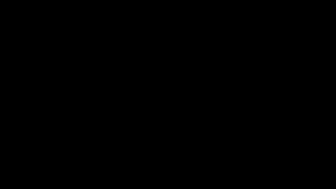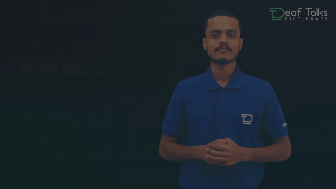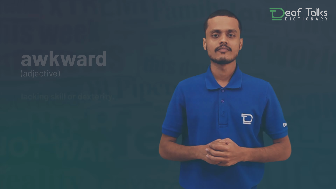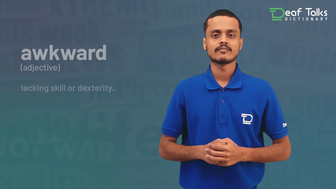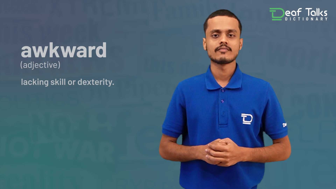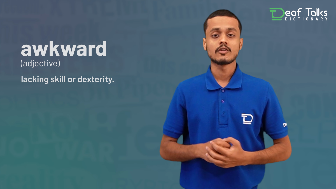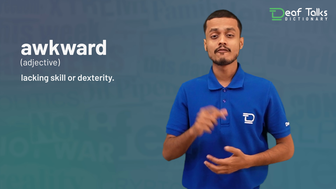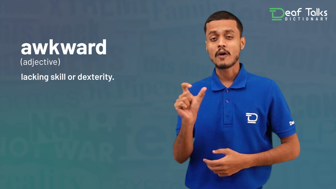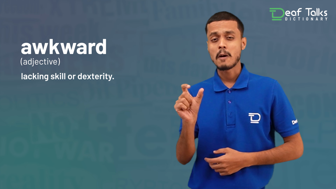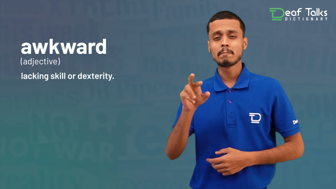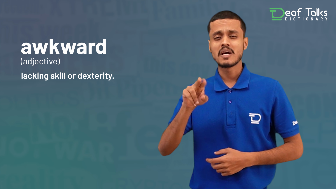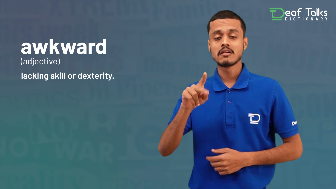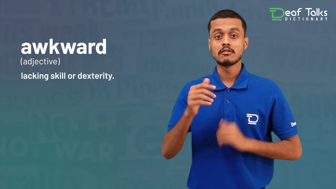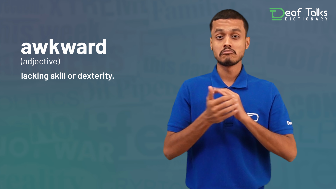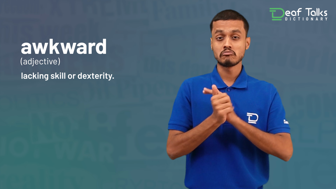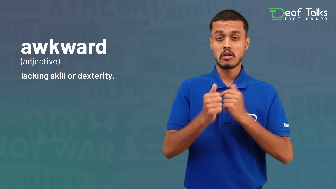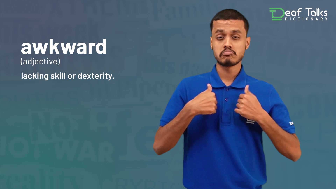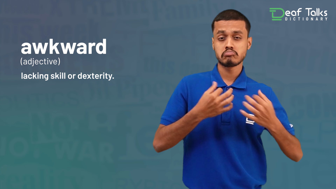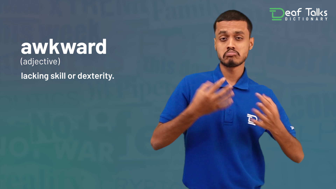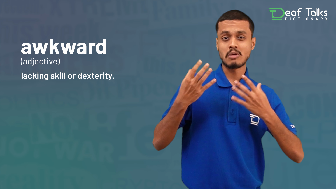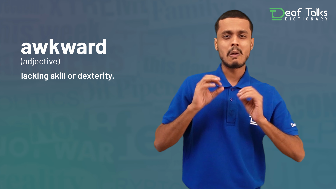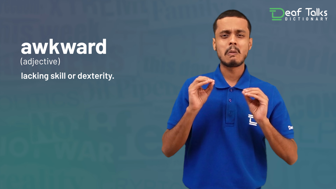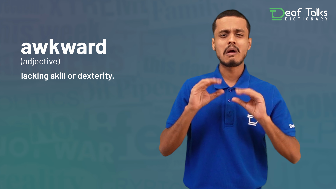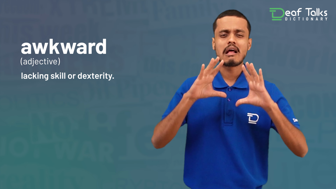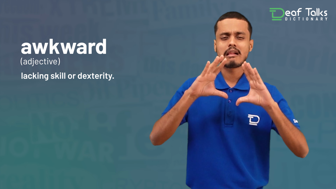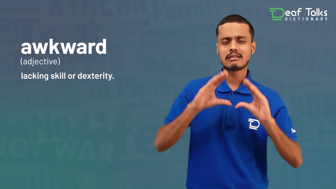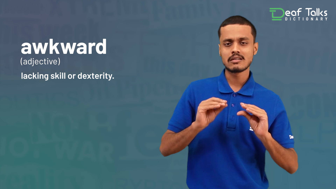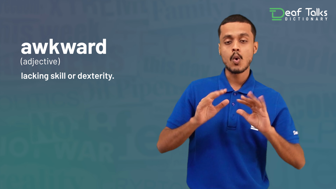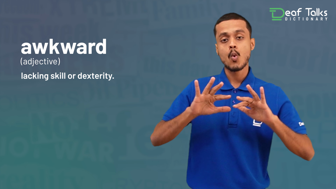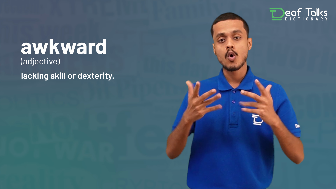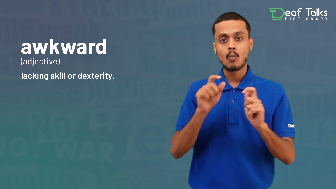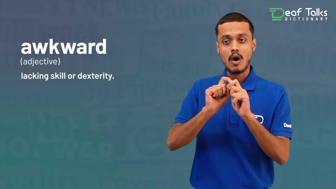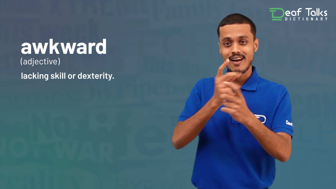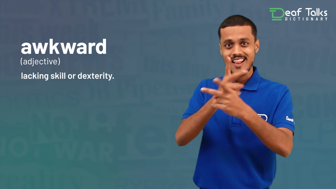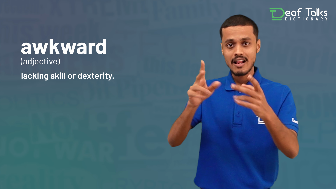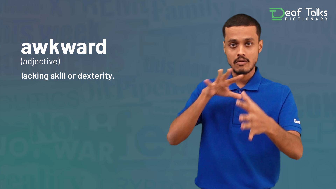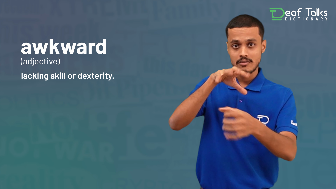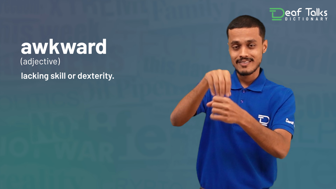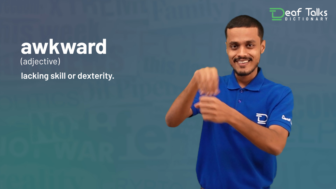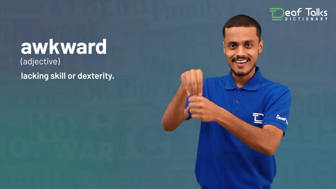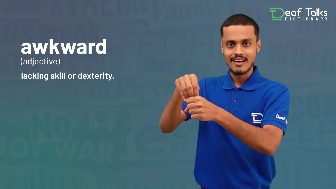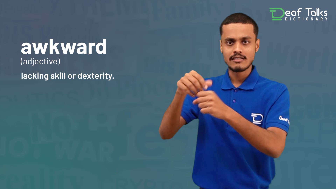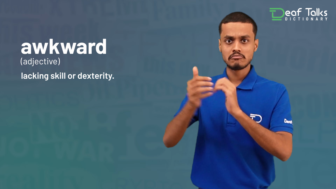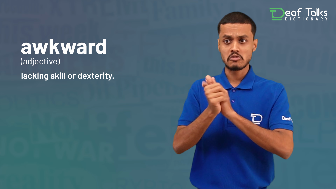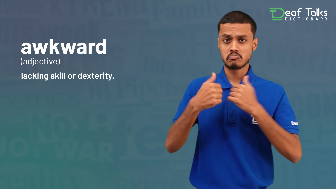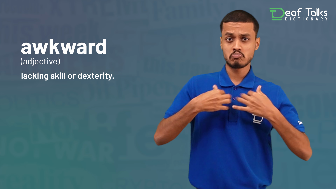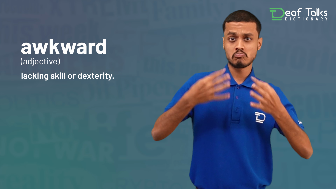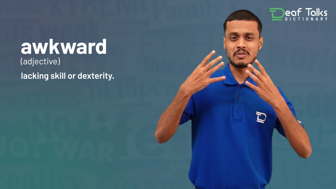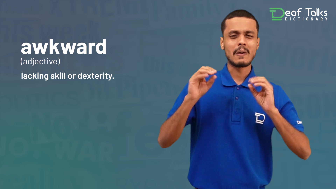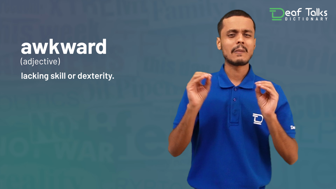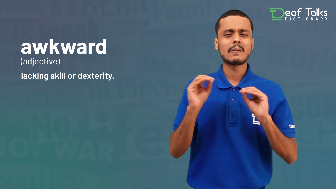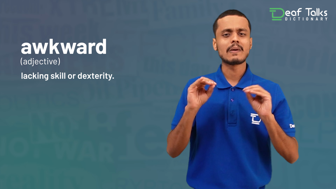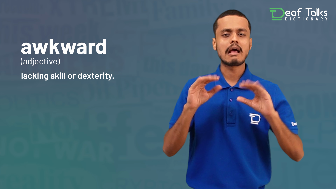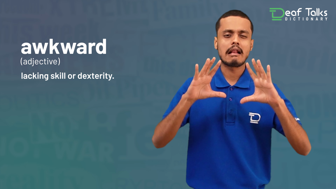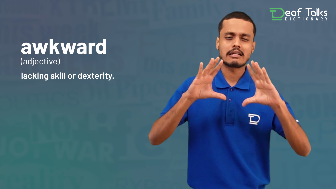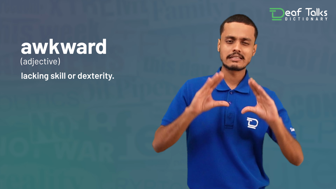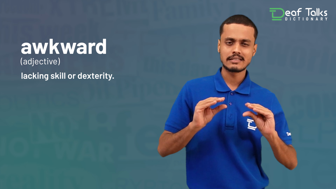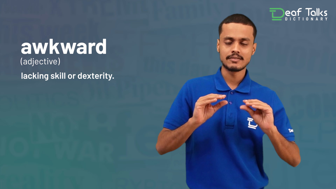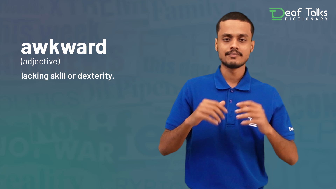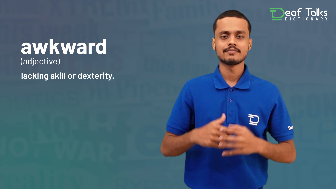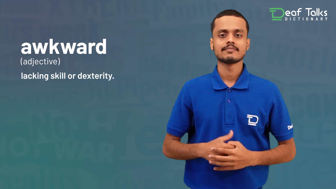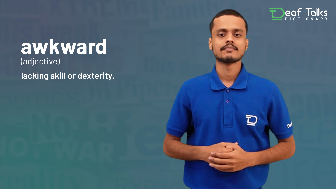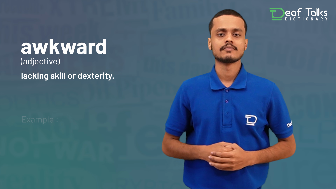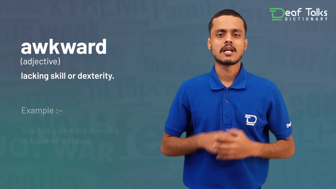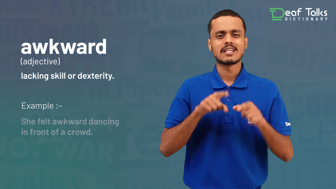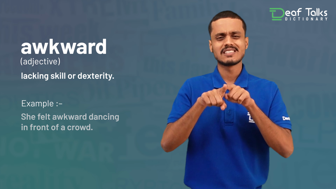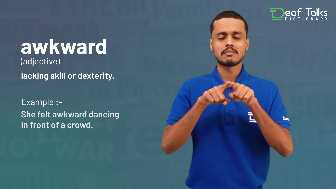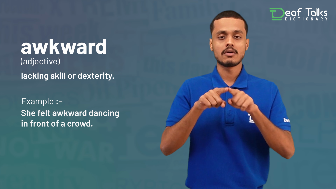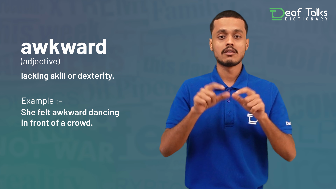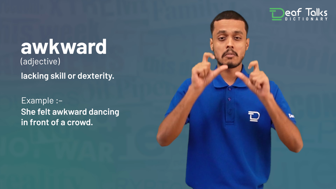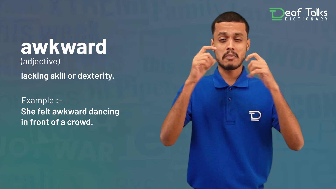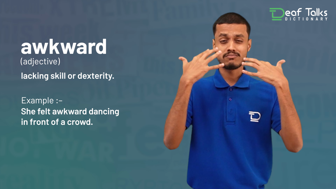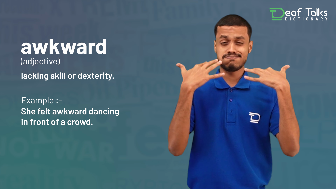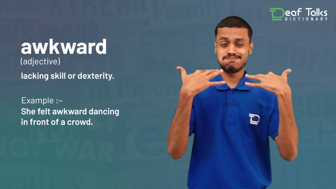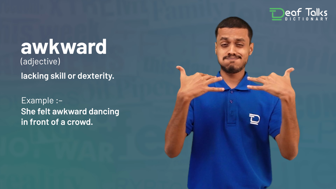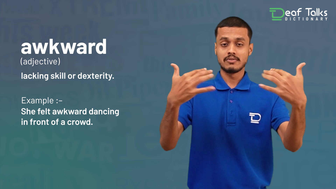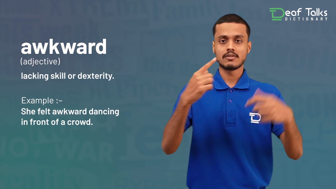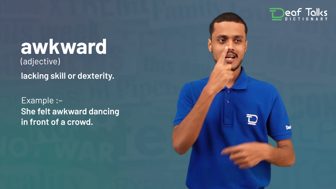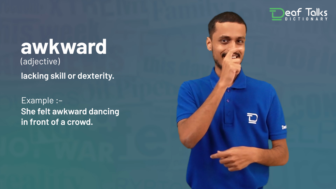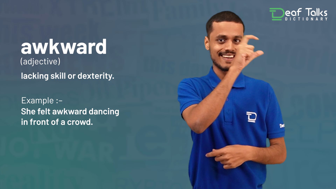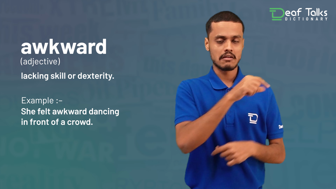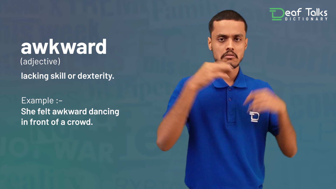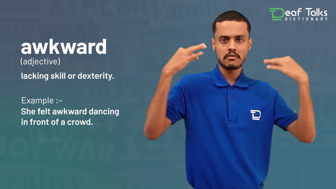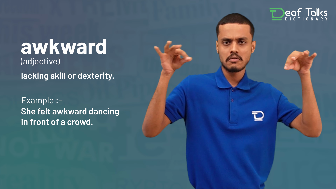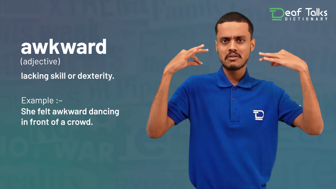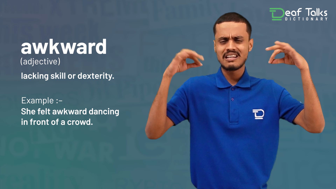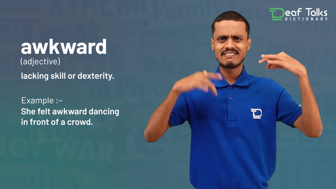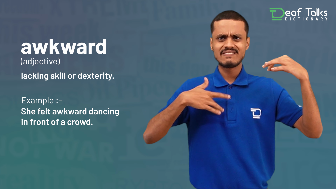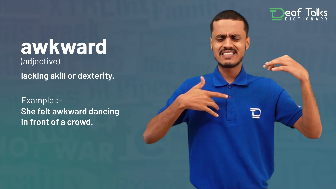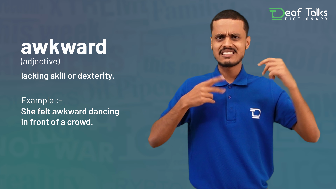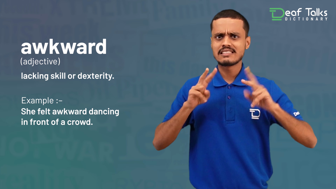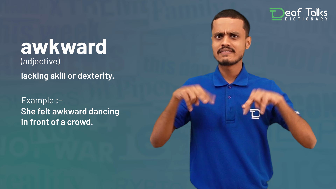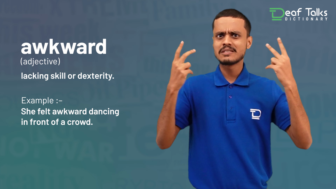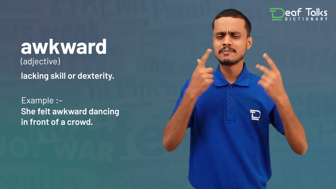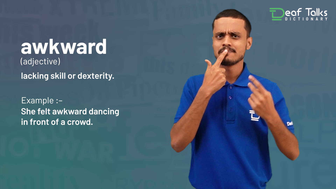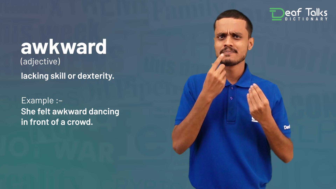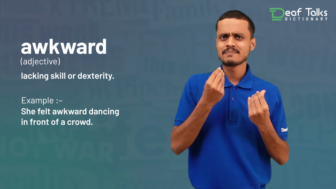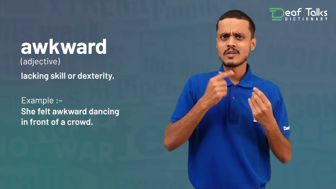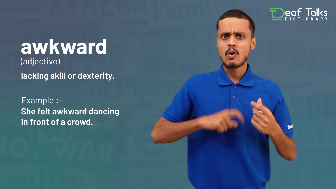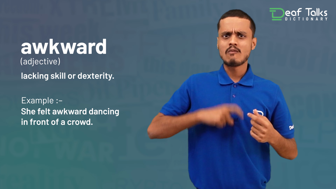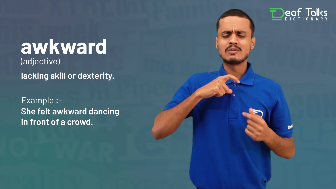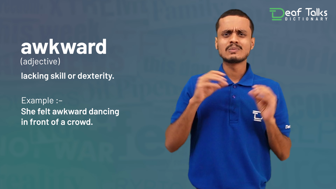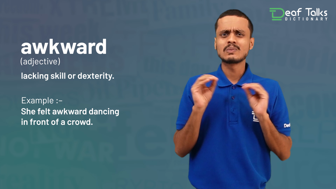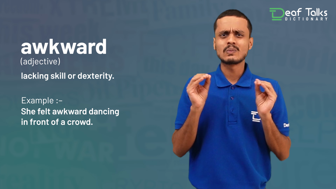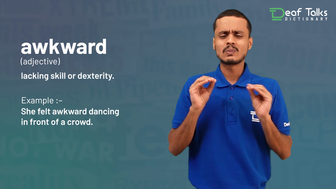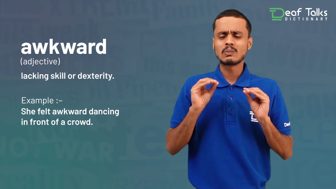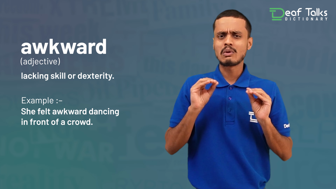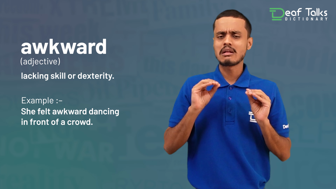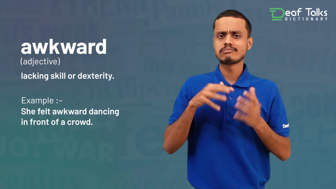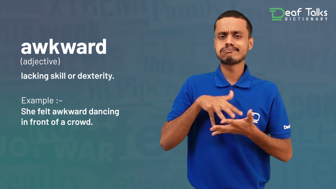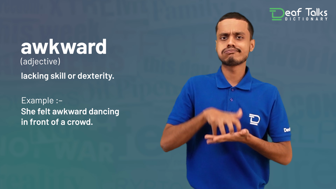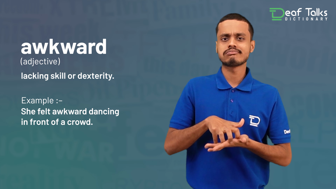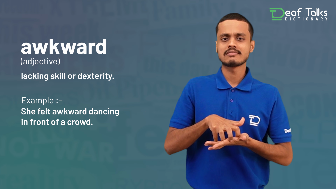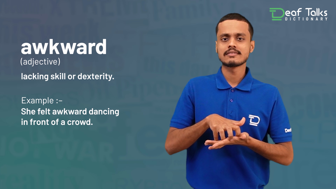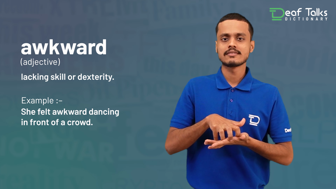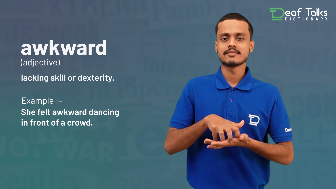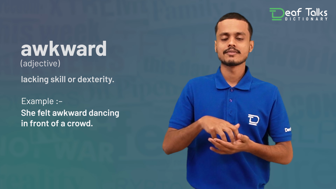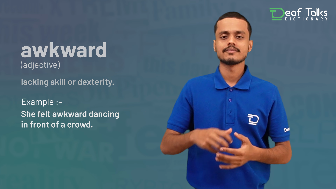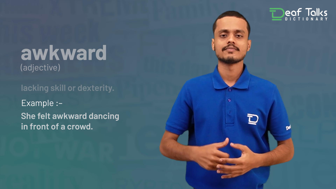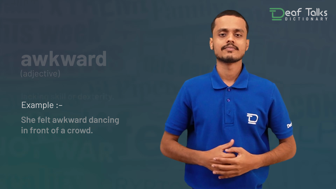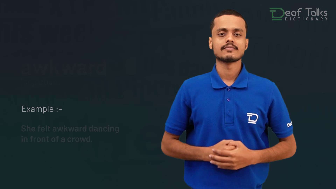Awkward